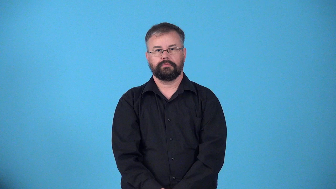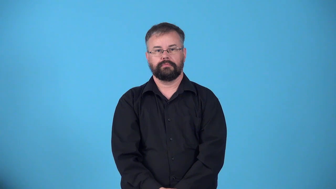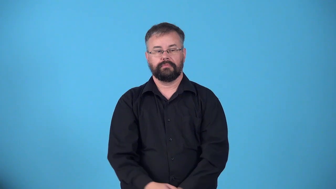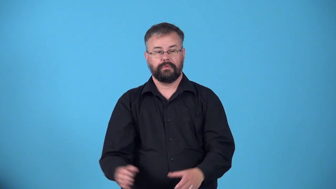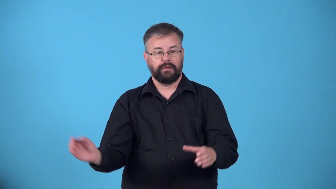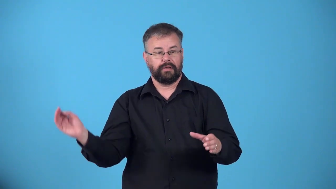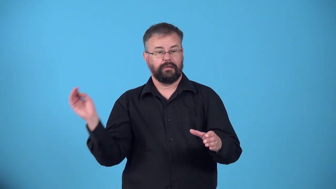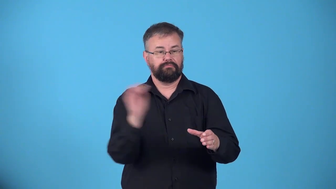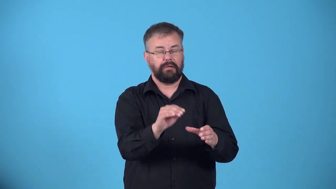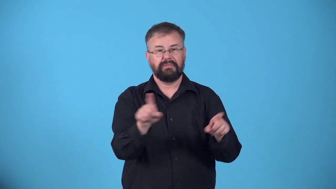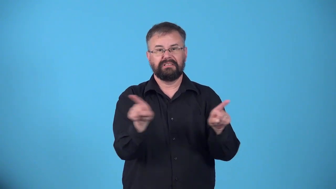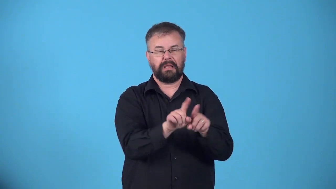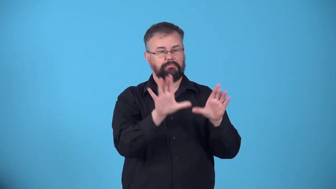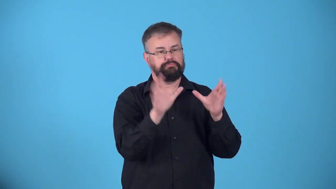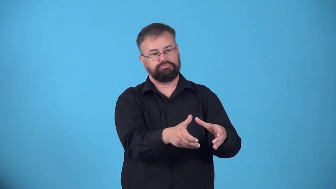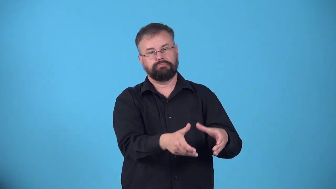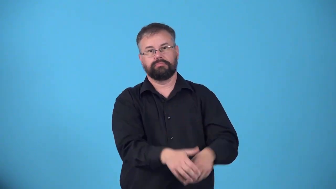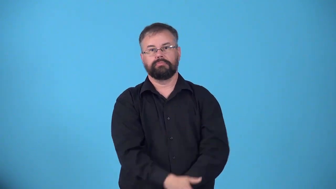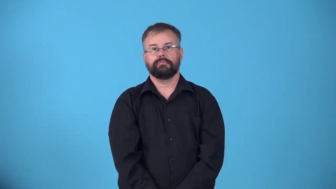lump together